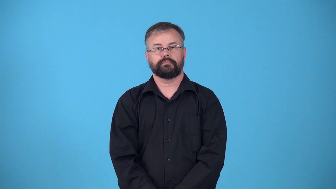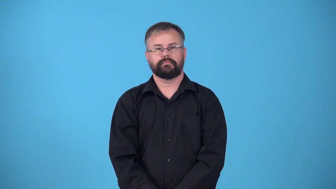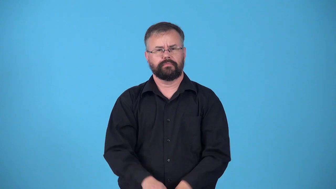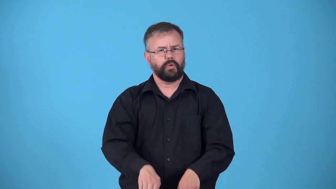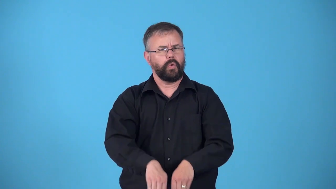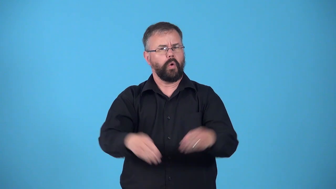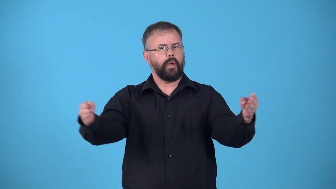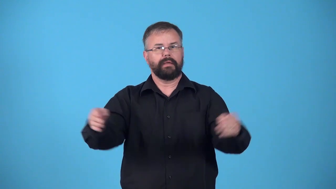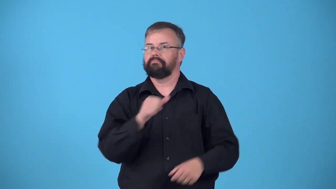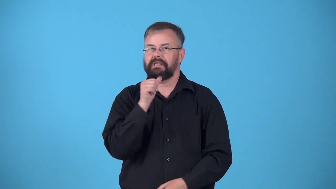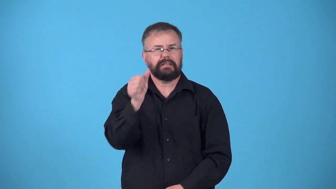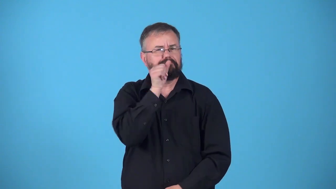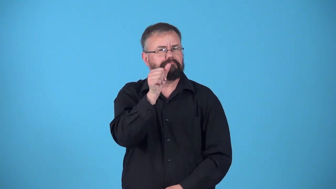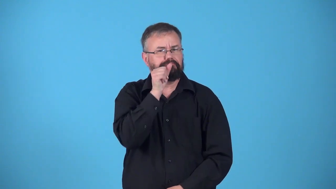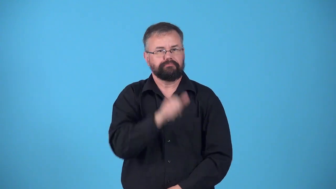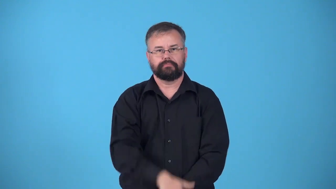open